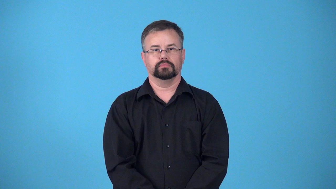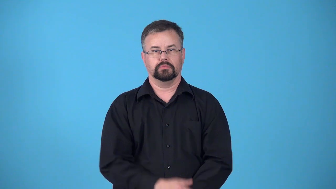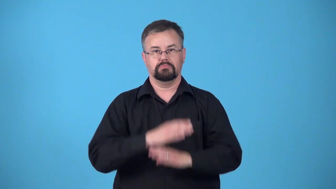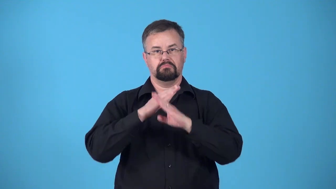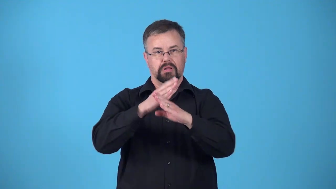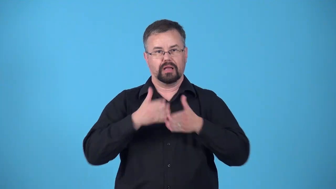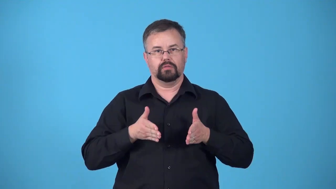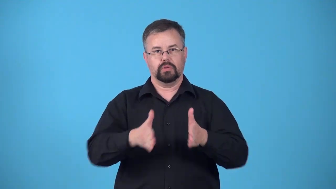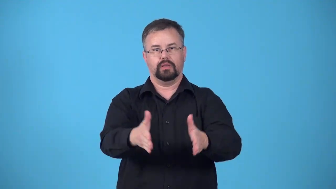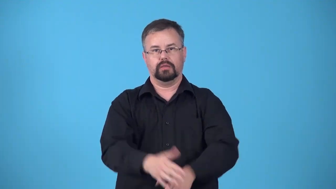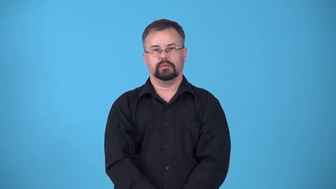in the way